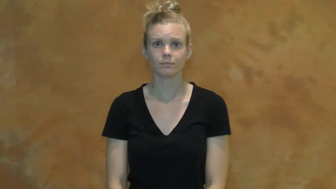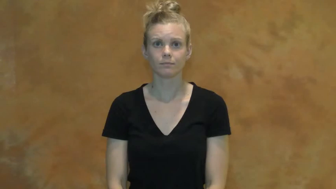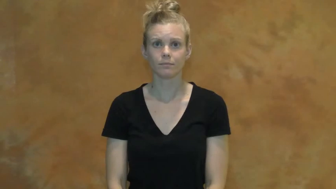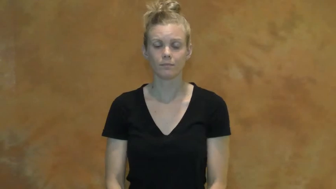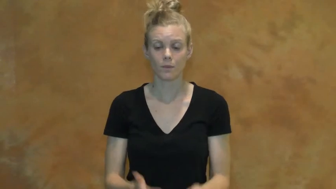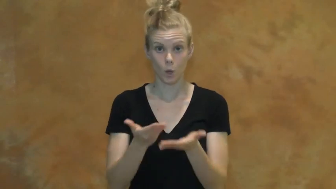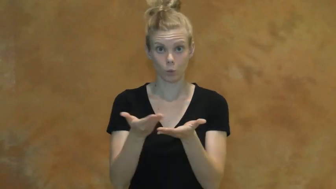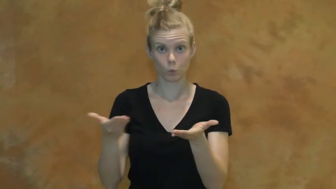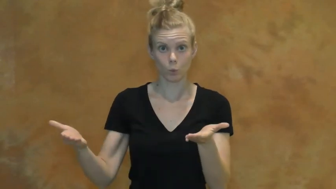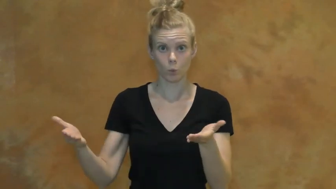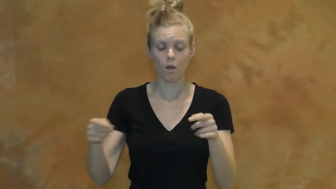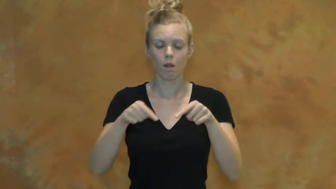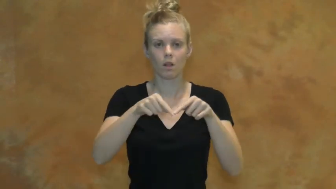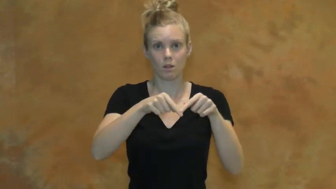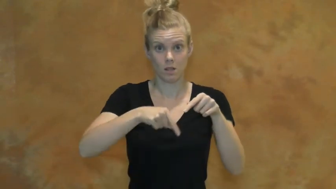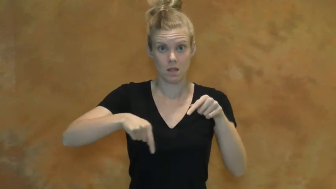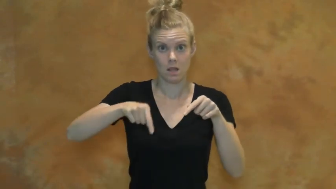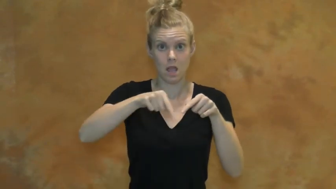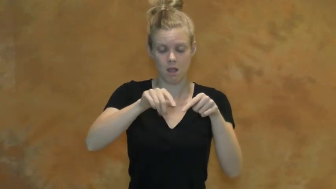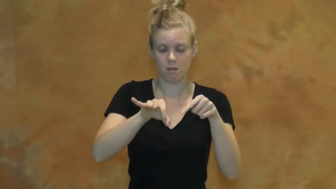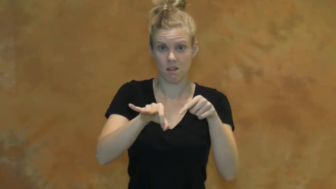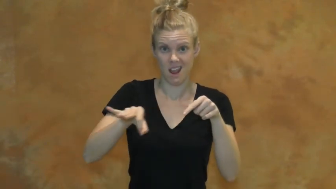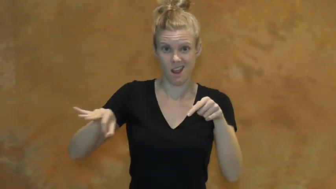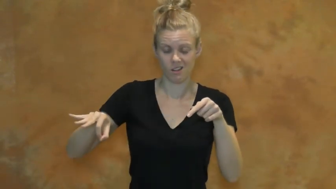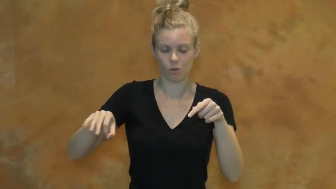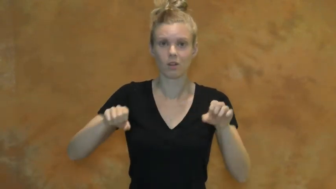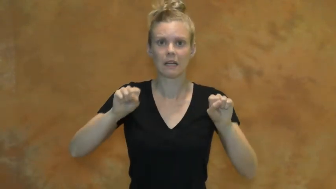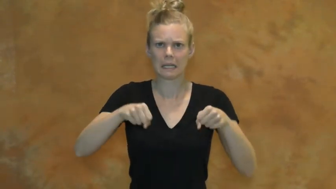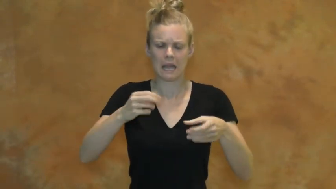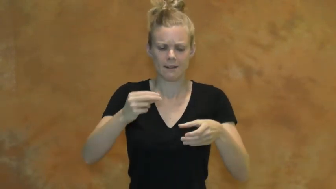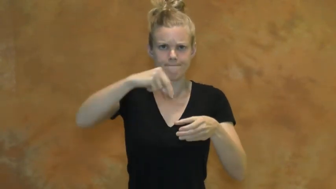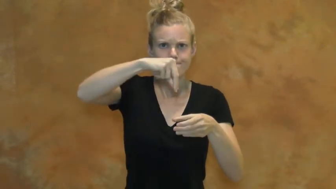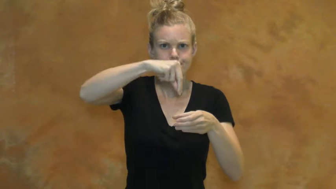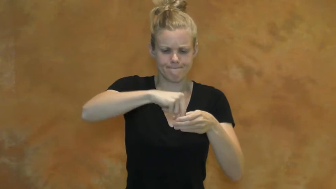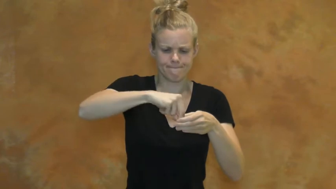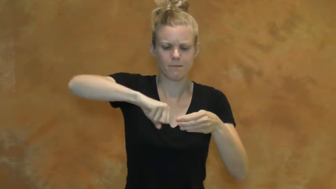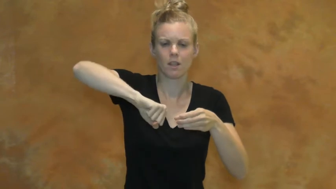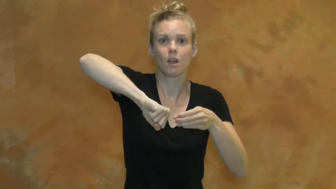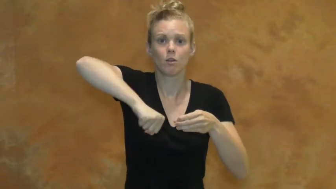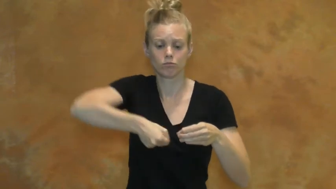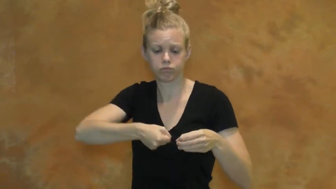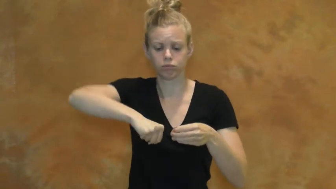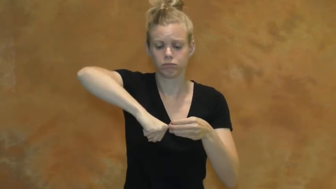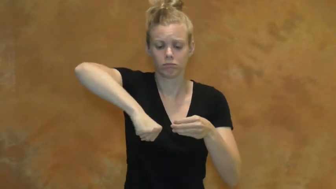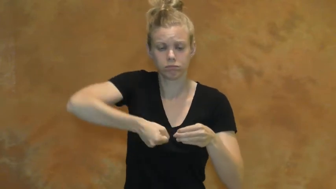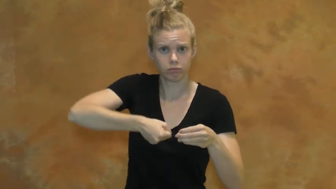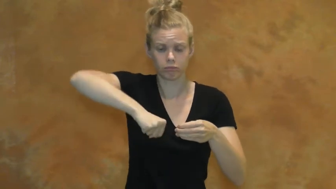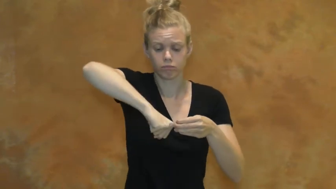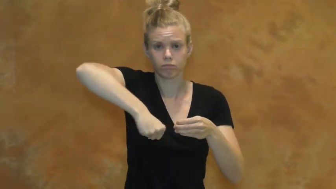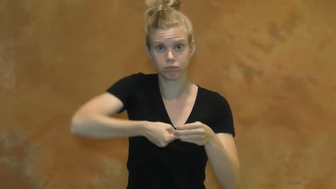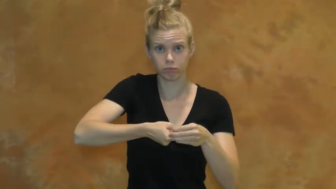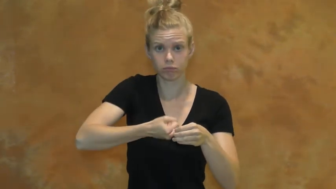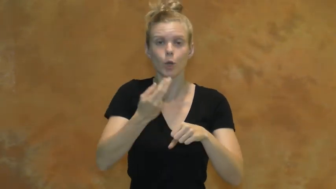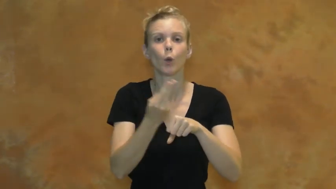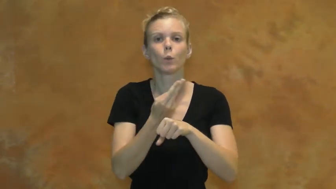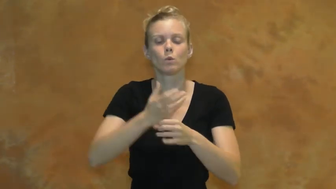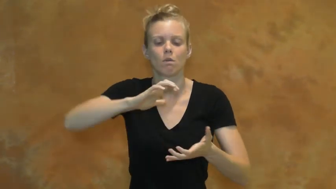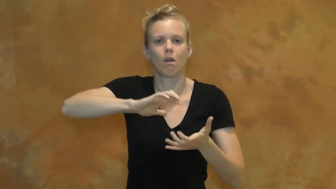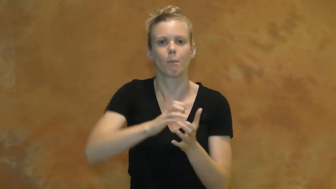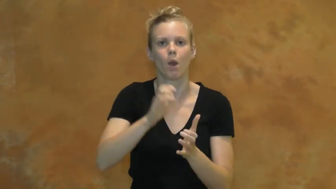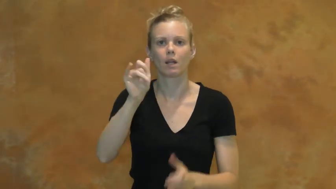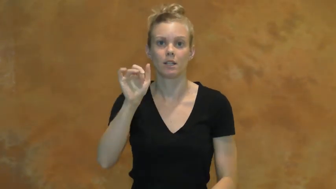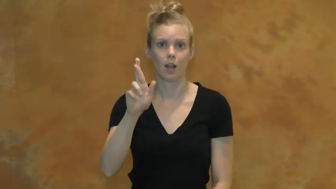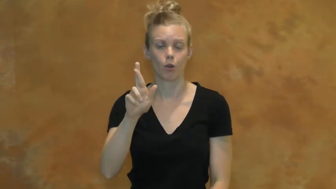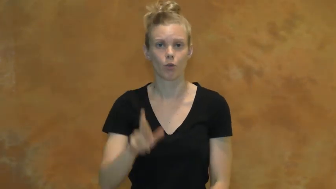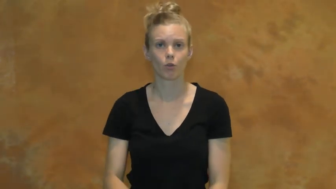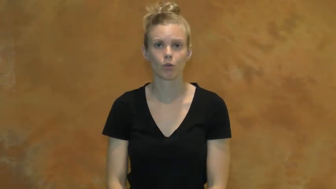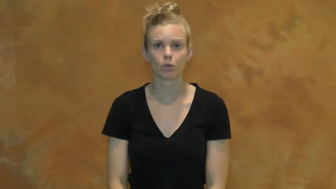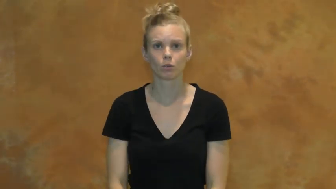pneumatic ratchet